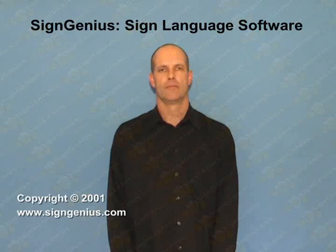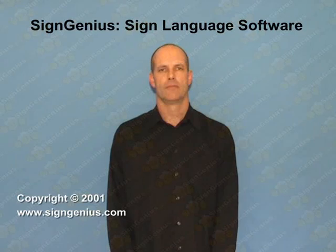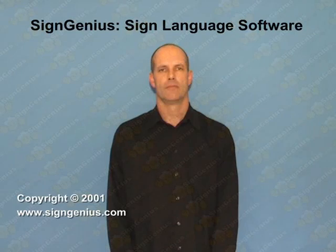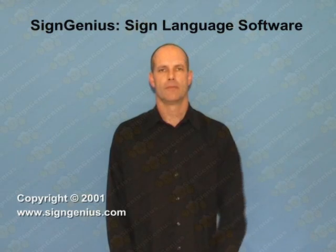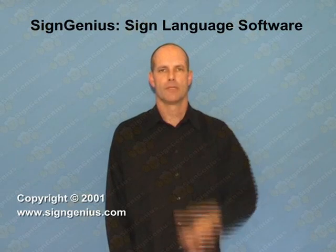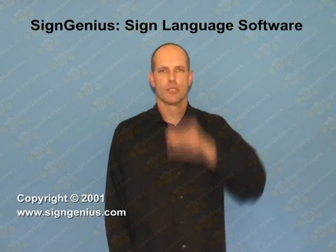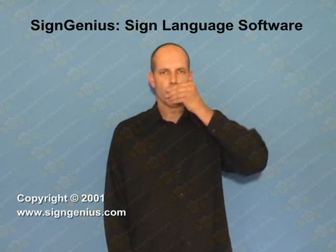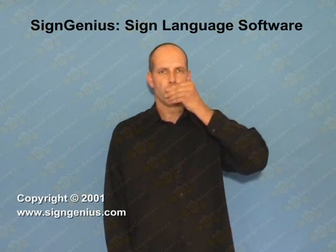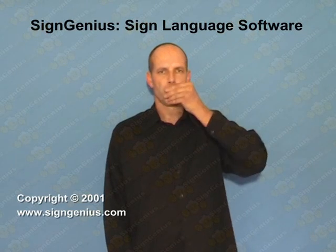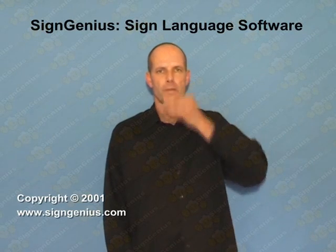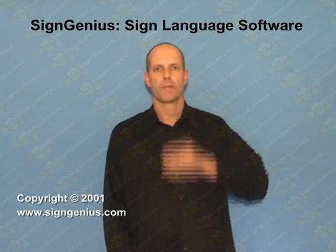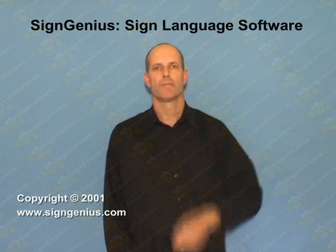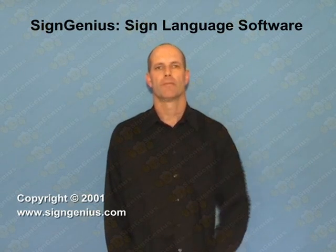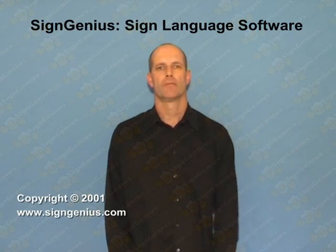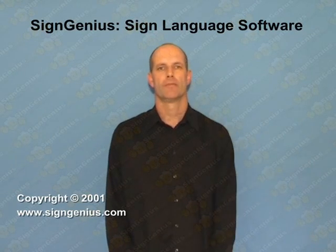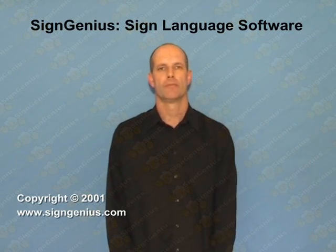SHUT UP